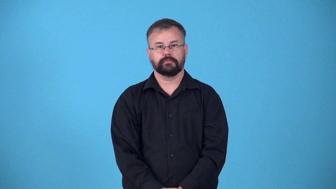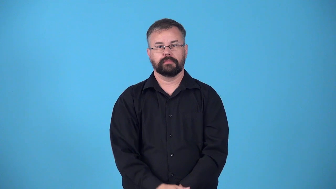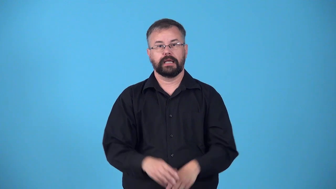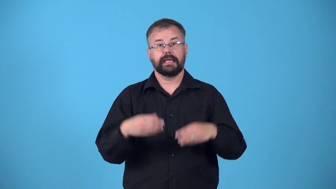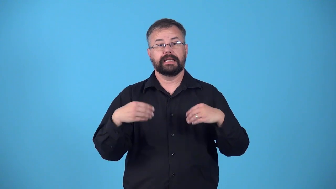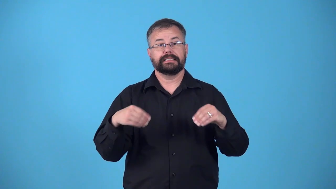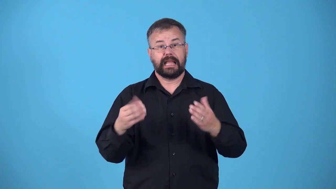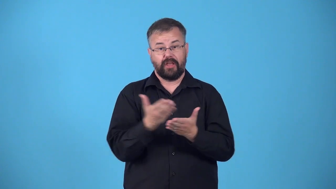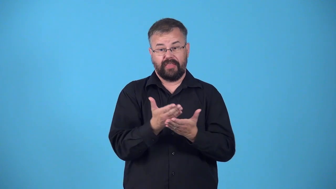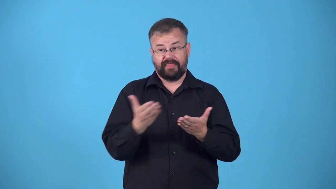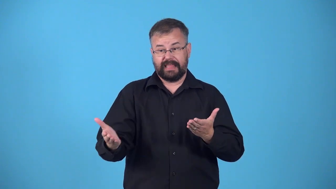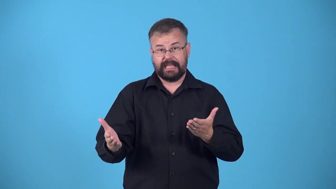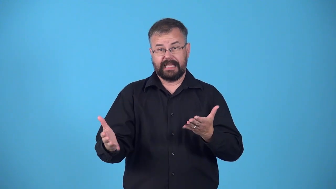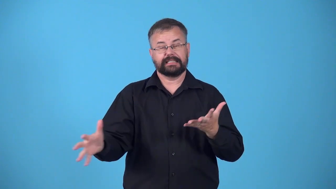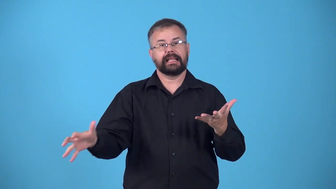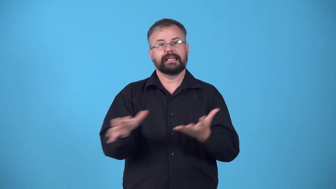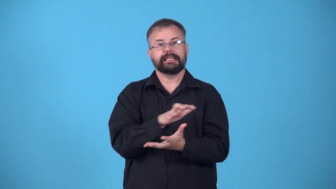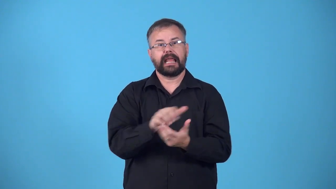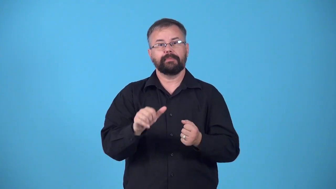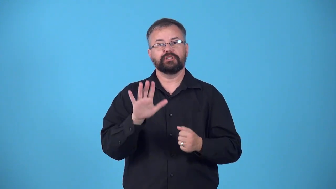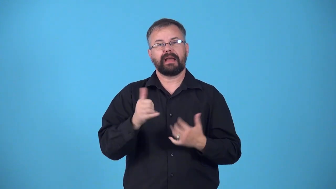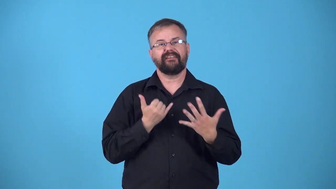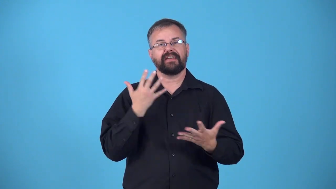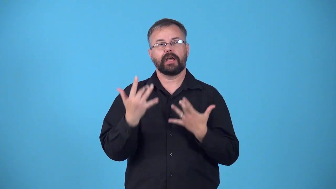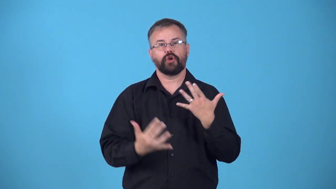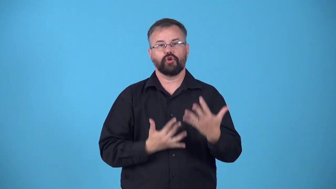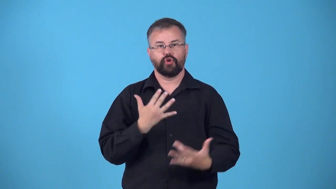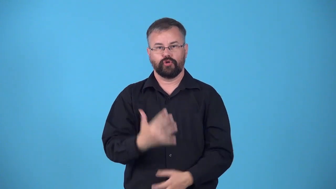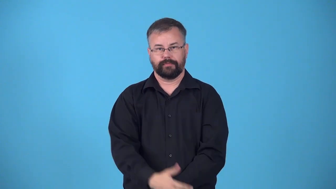fire sale